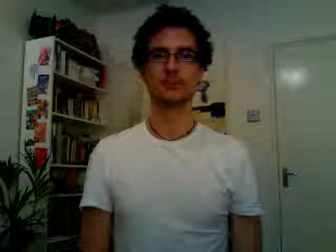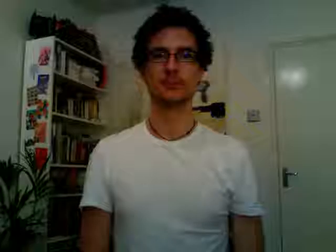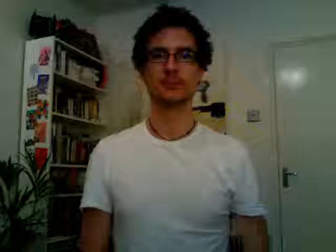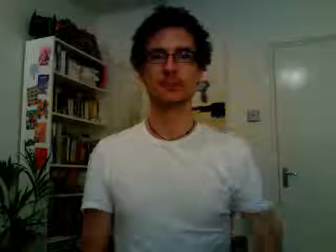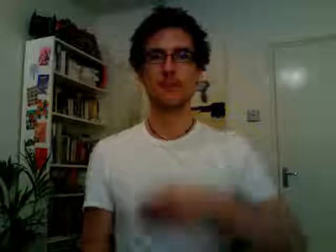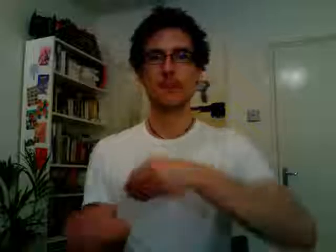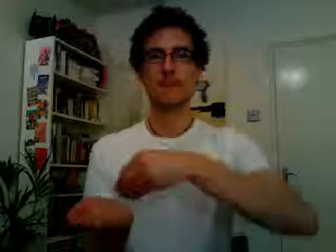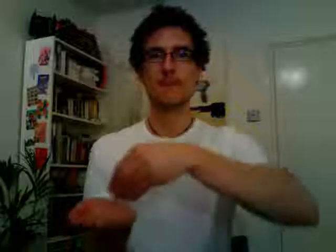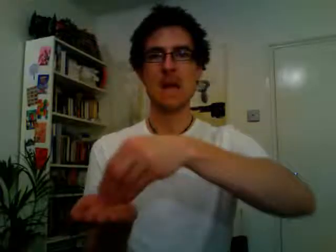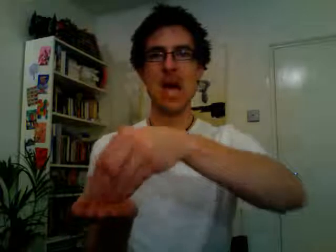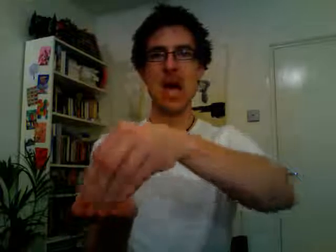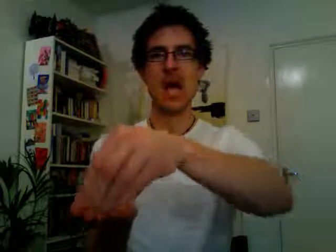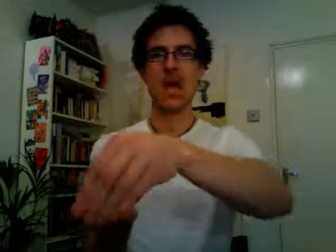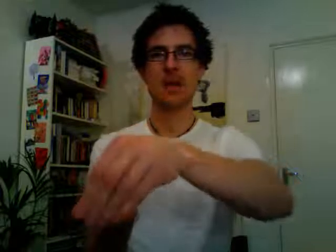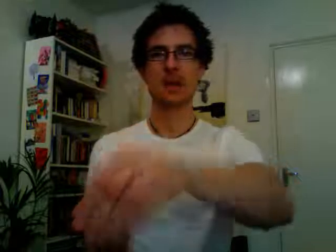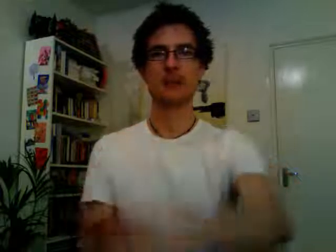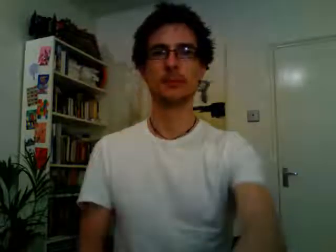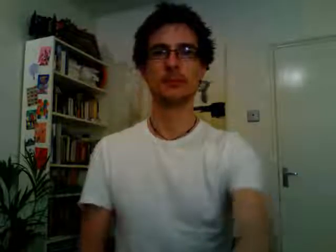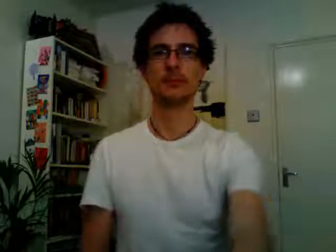pay you